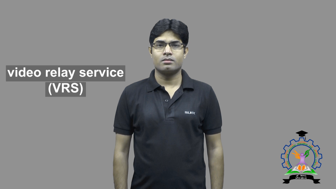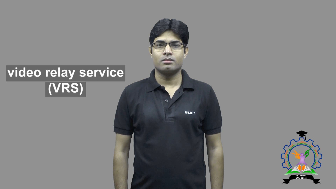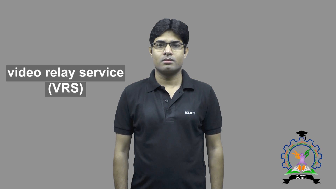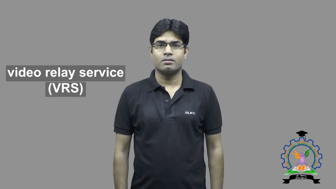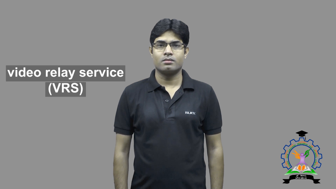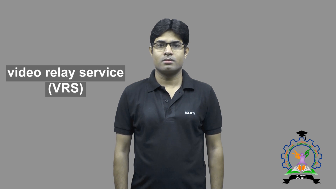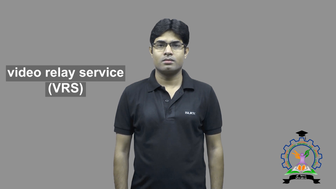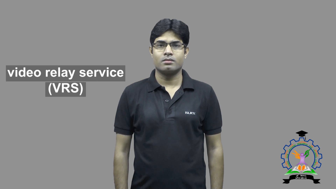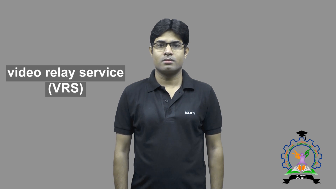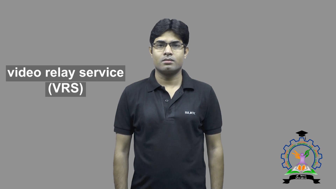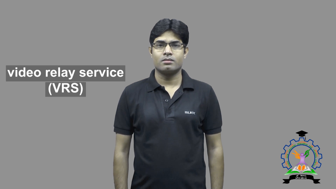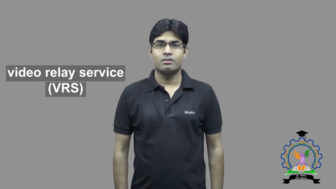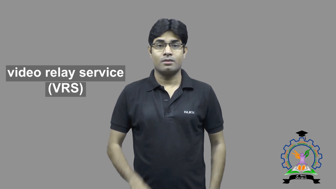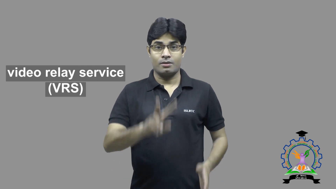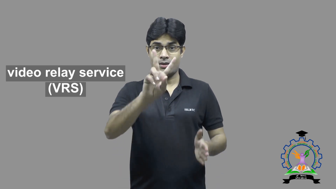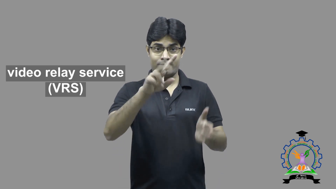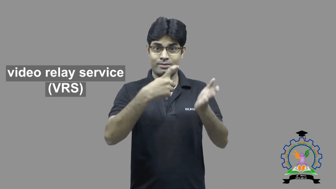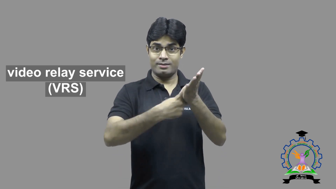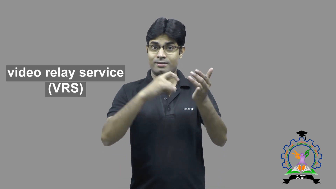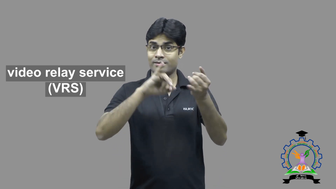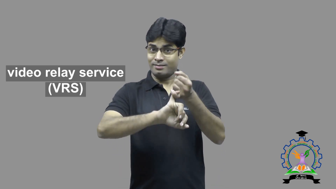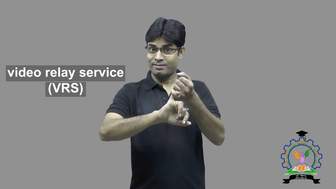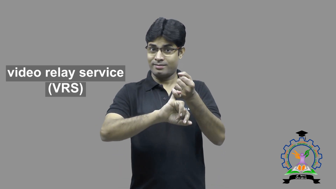video relay service (VRS)